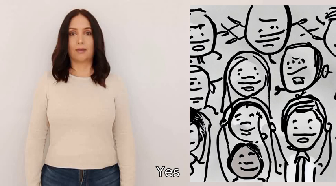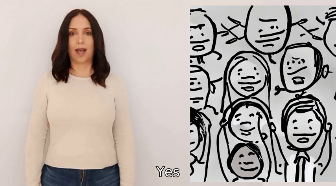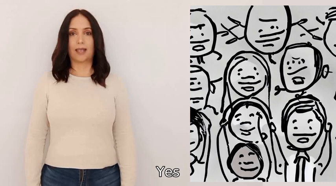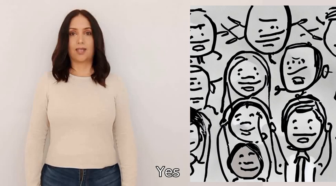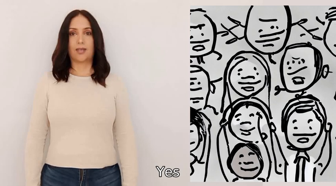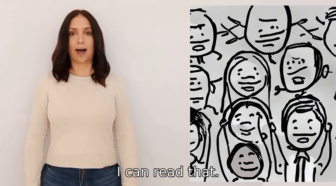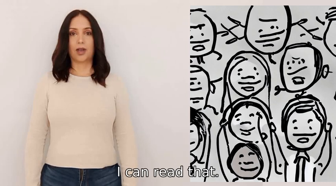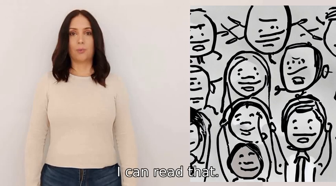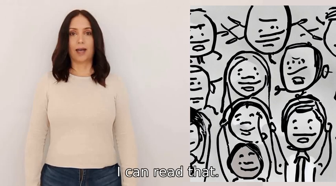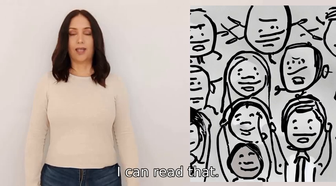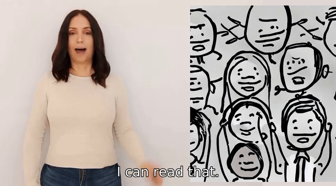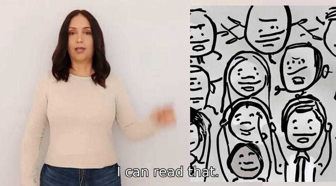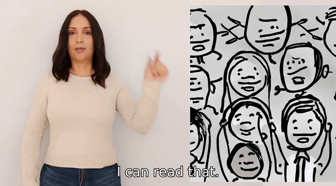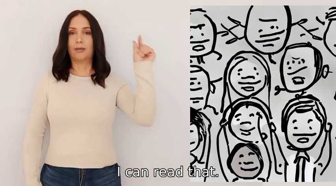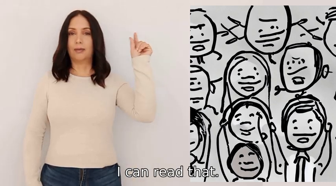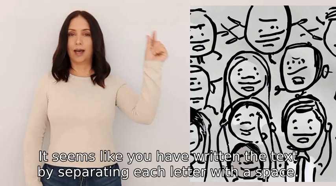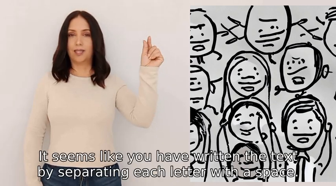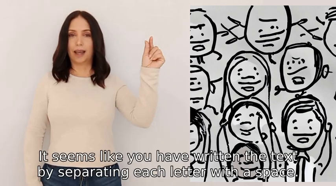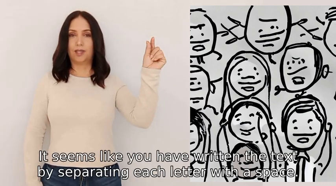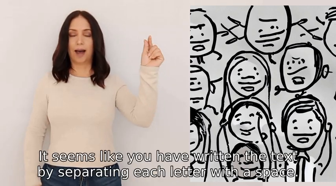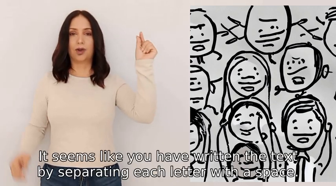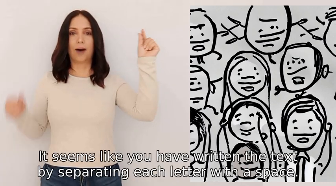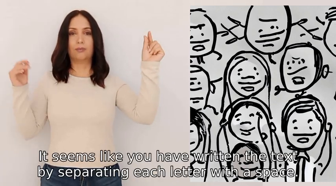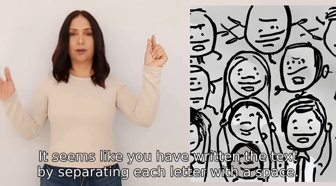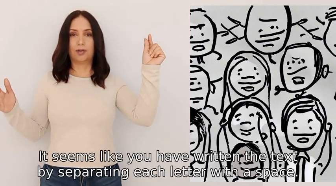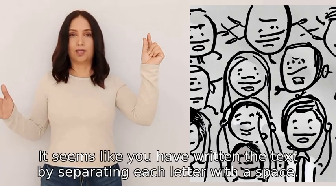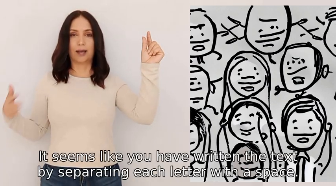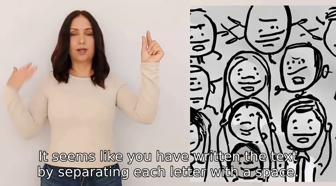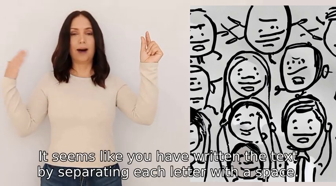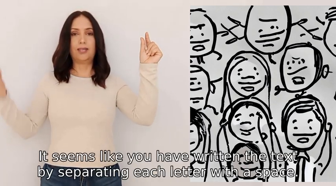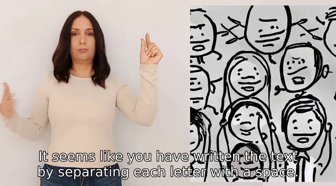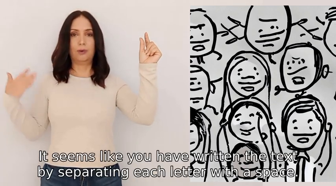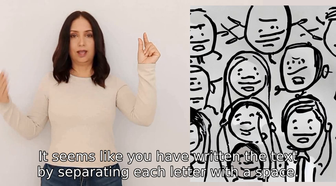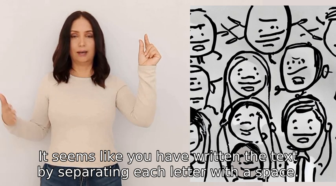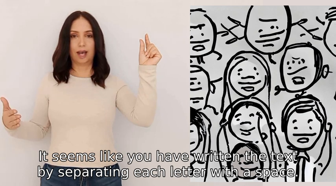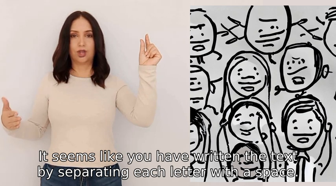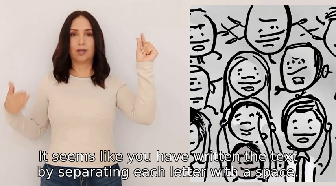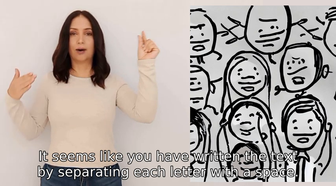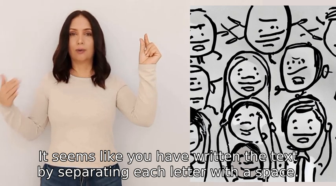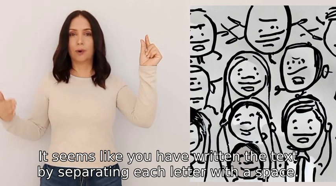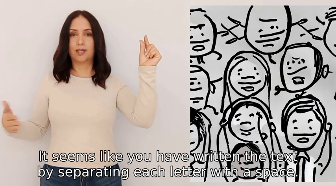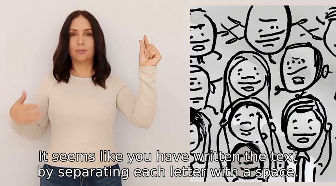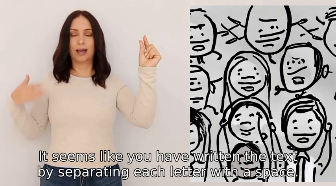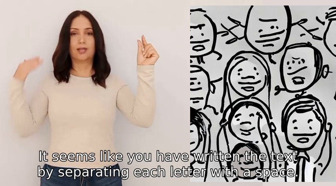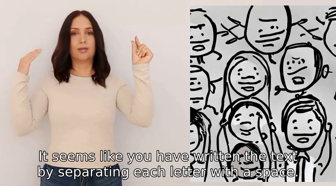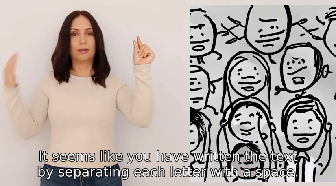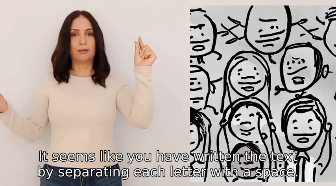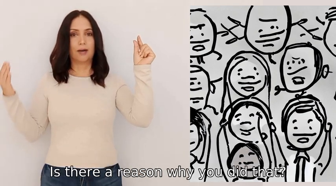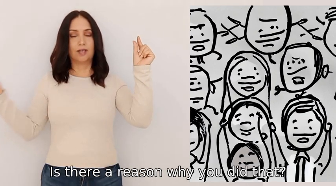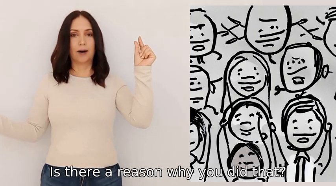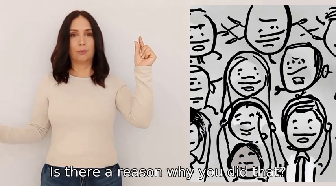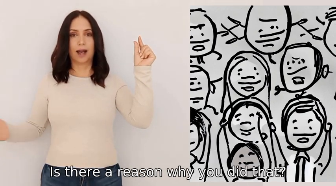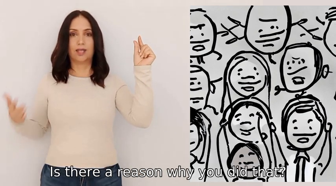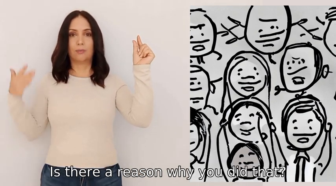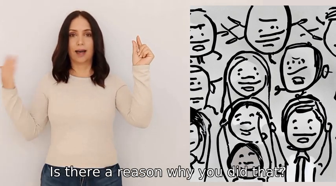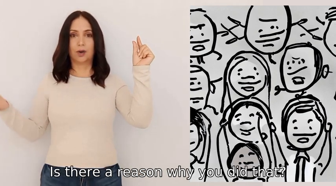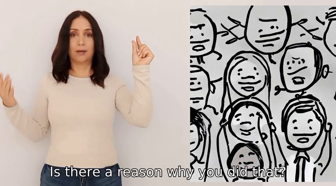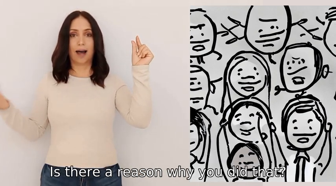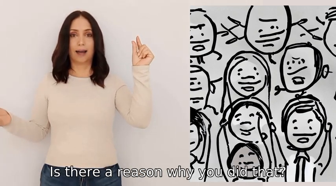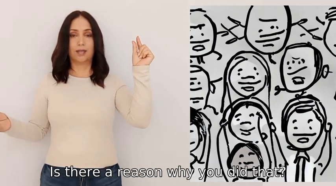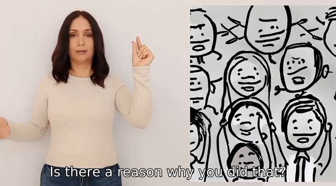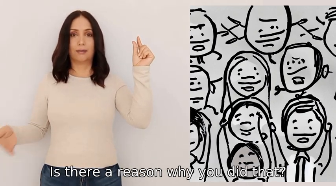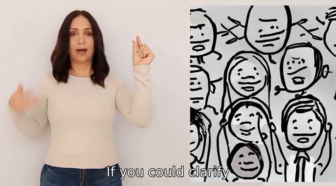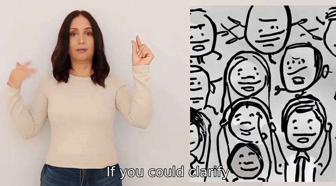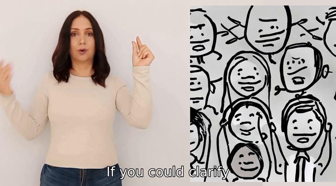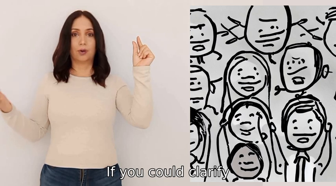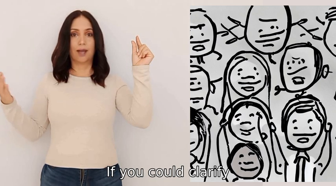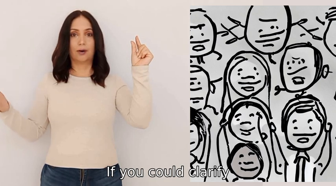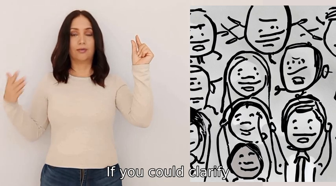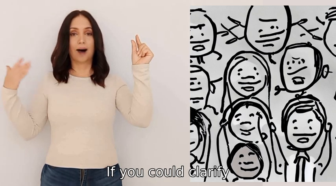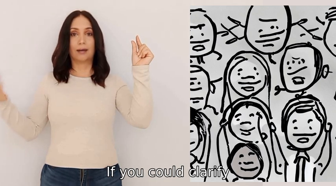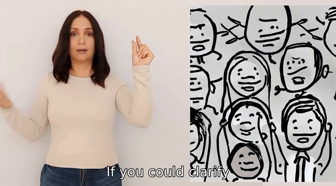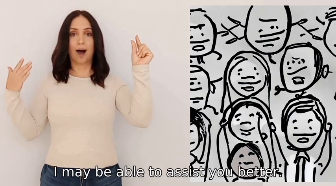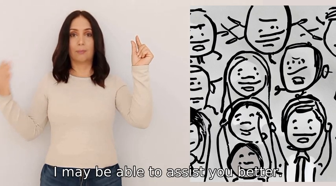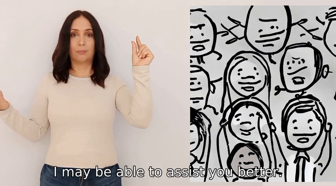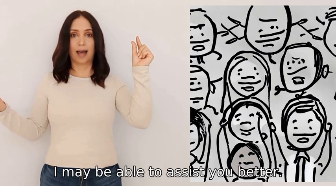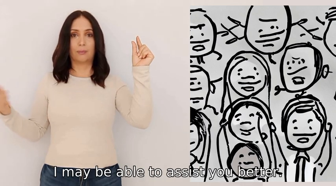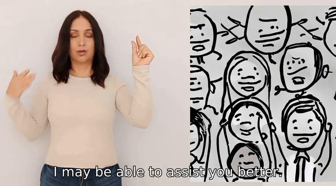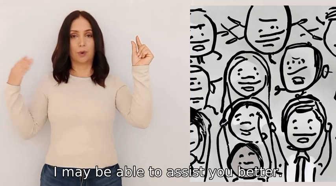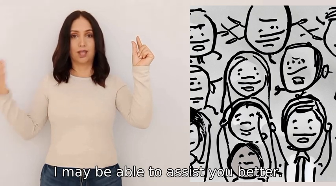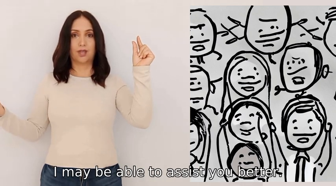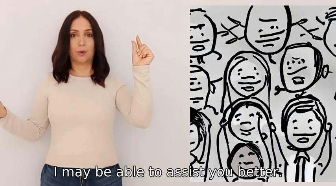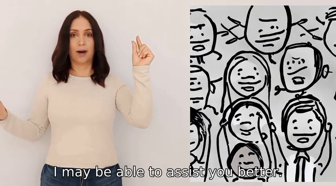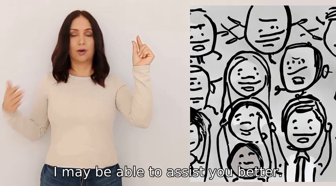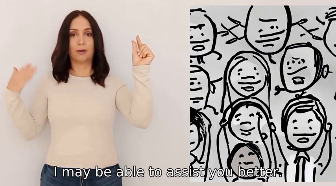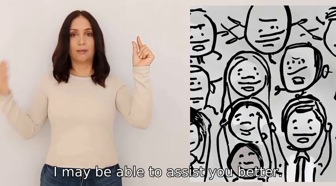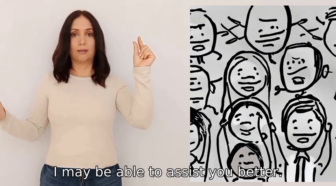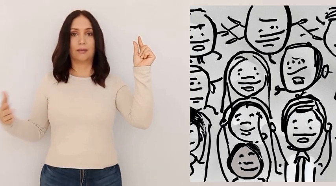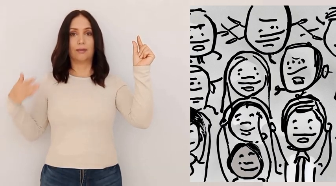C a n y o u r e a d t h i s